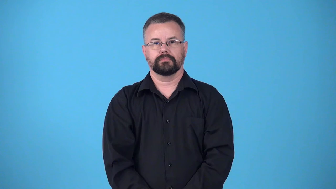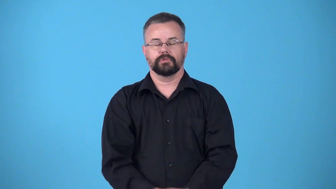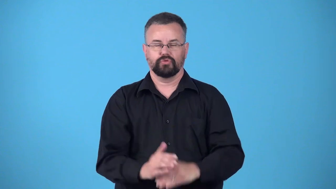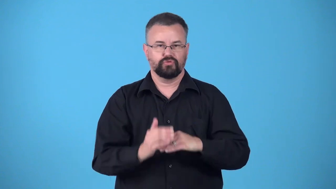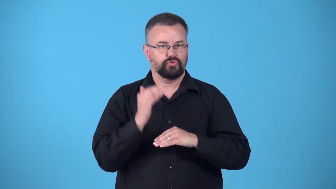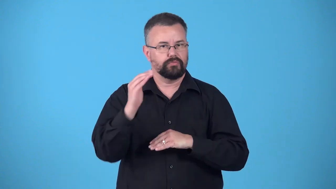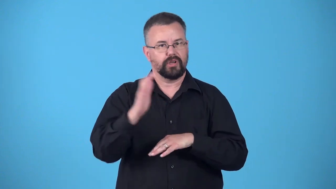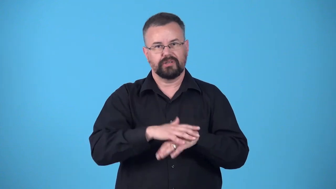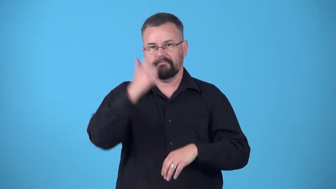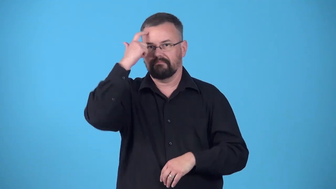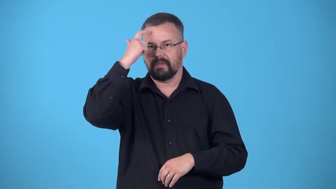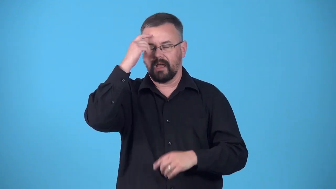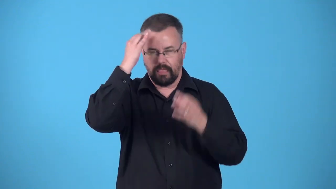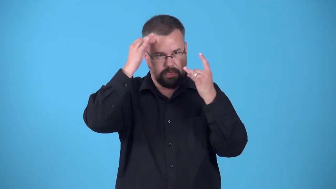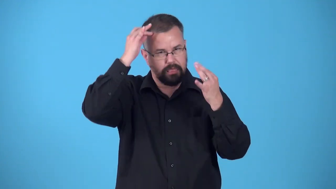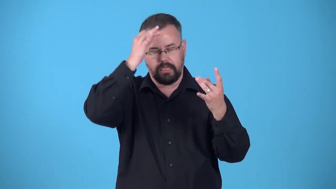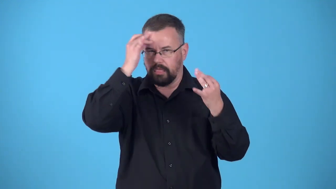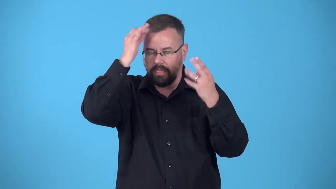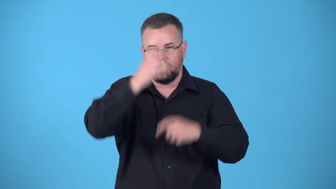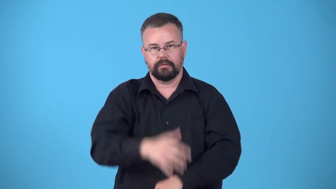crowd-mind